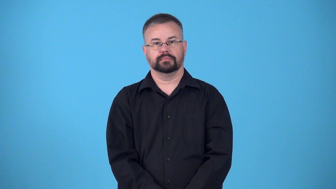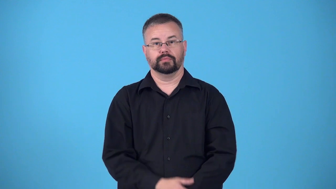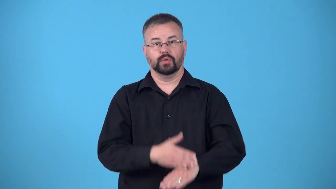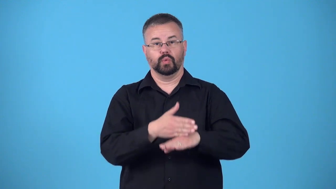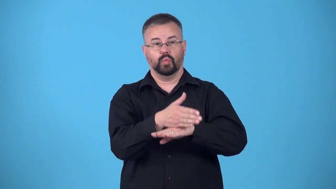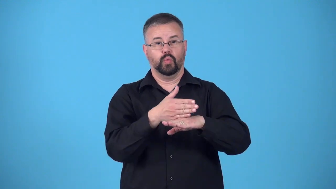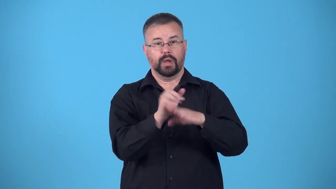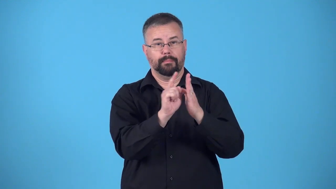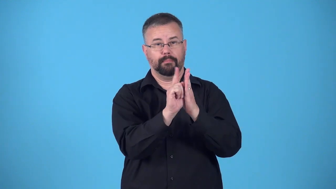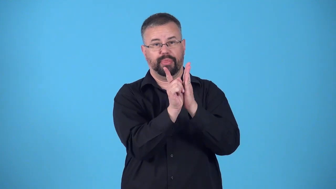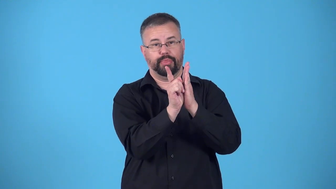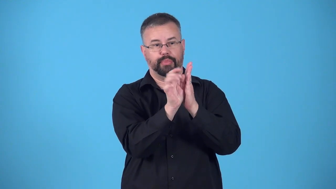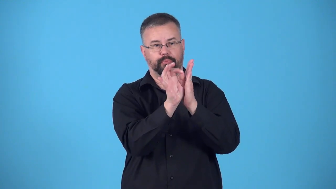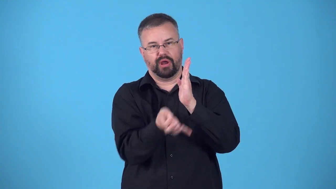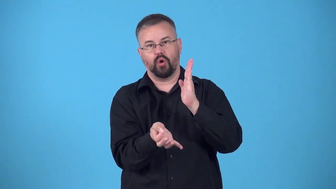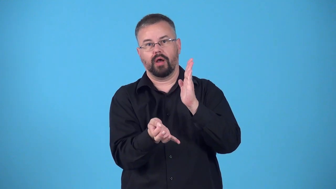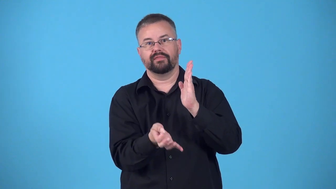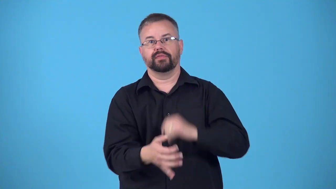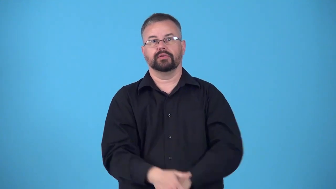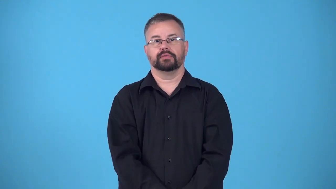splinter off, split off, splintery